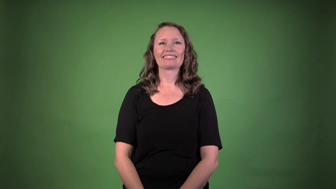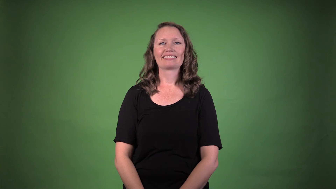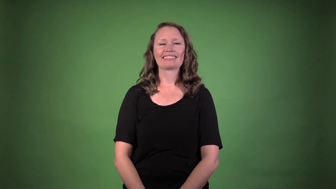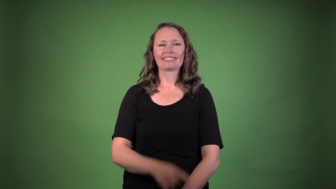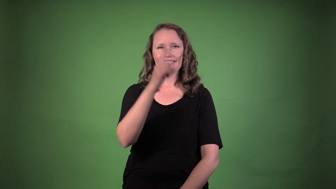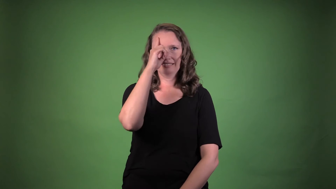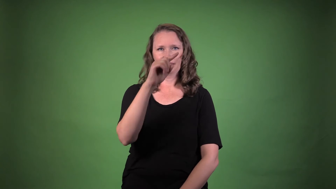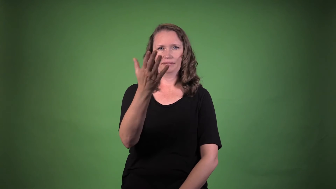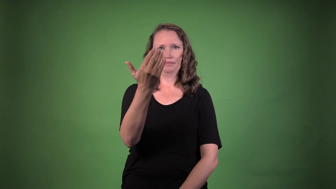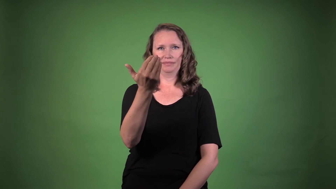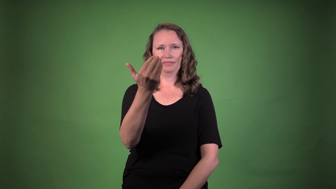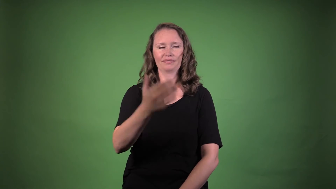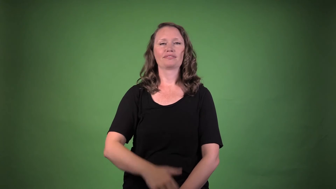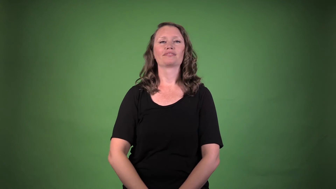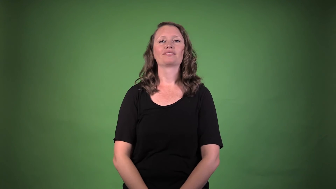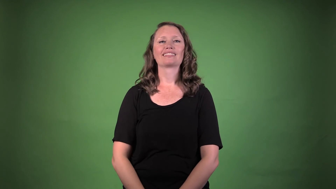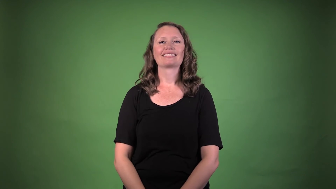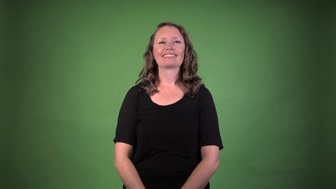15 cents